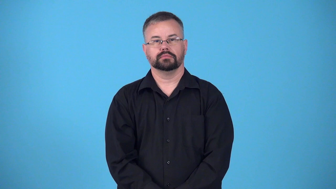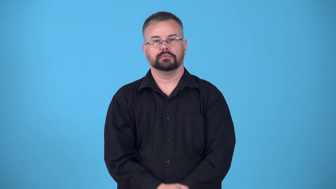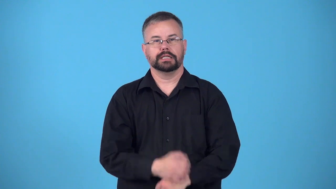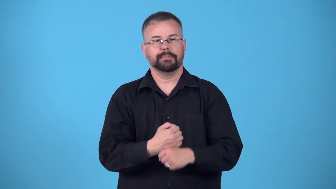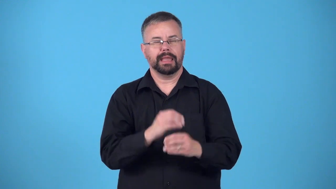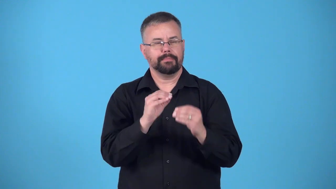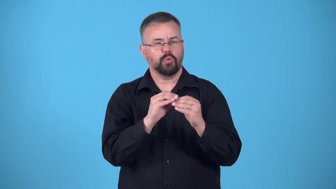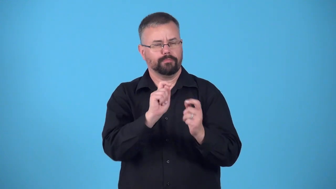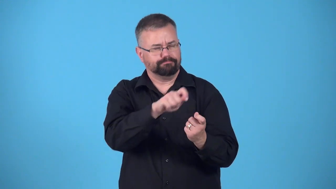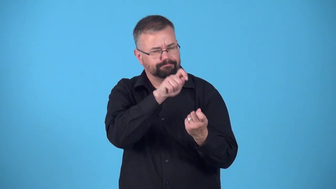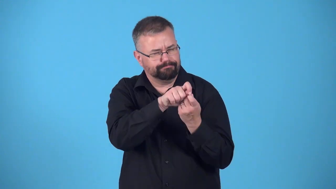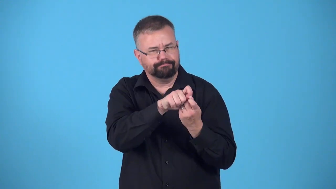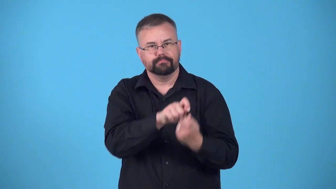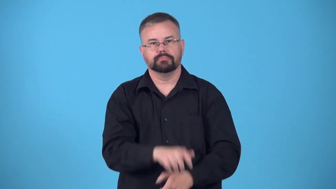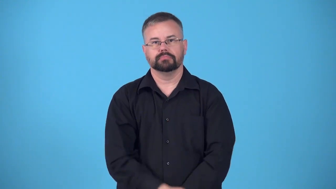fine tune